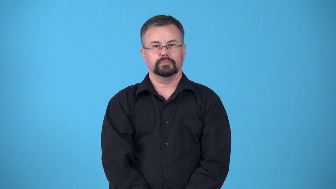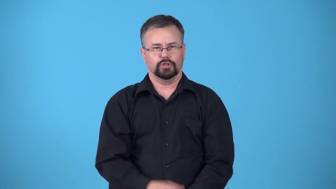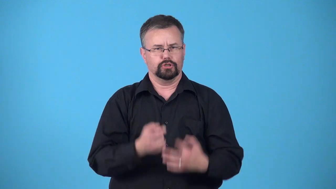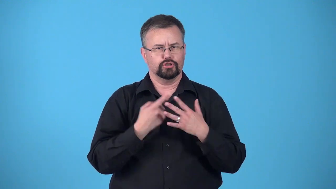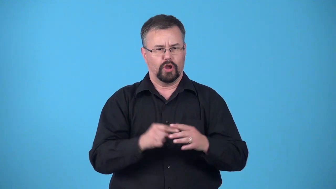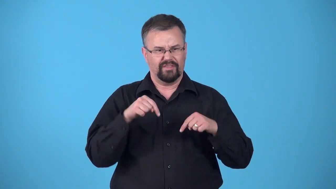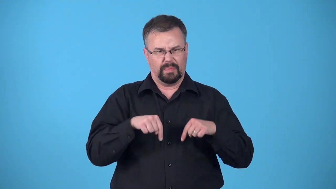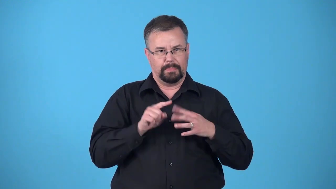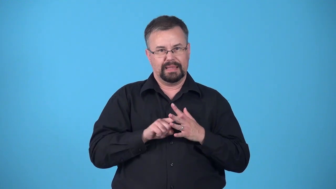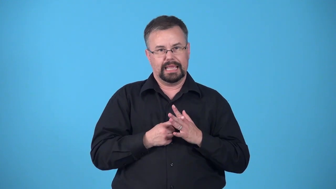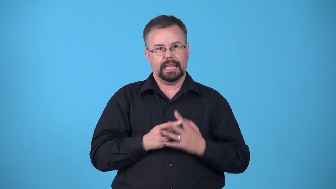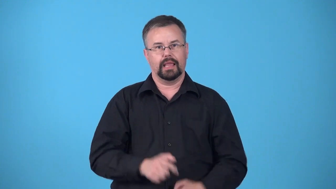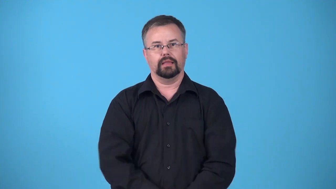start from scratch